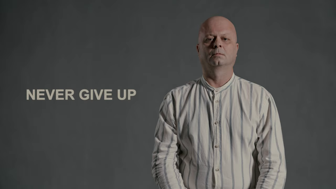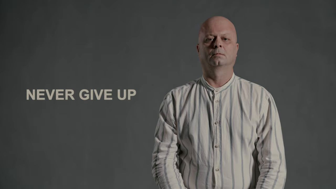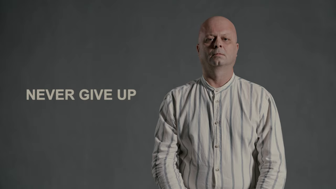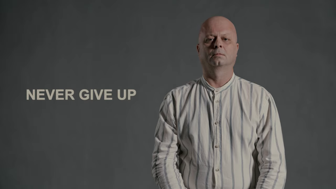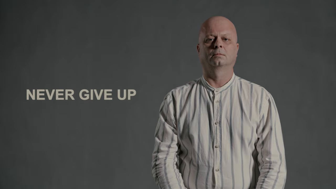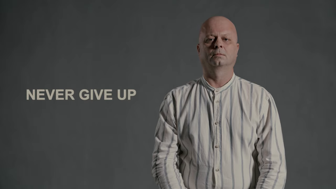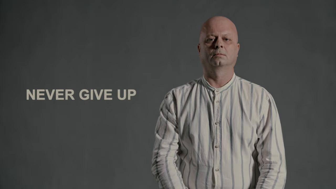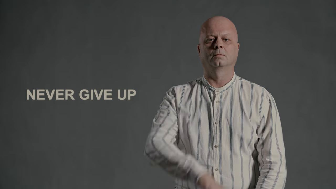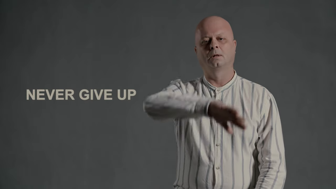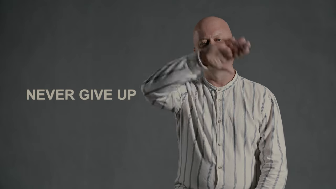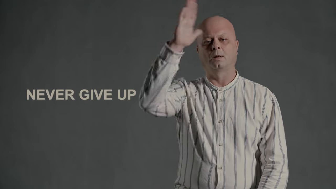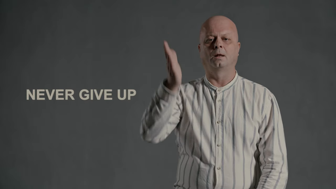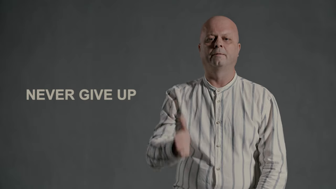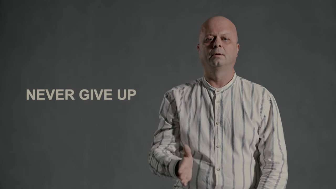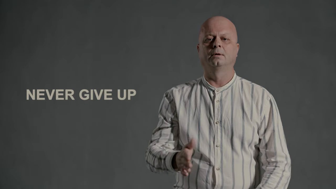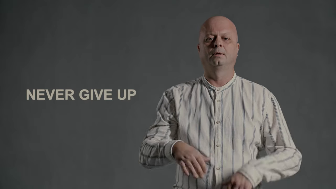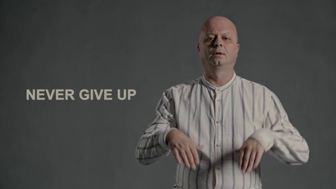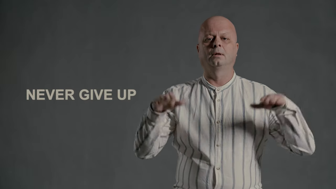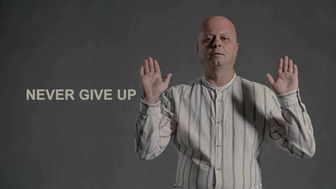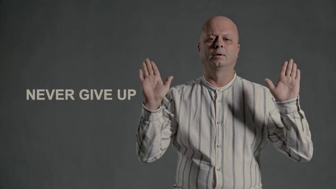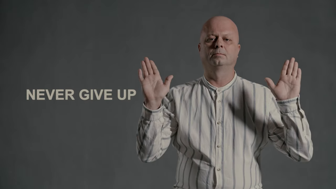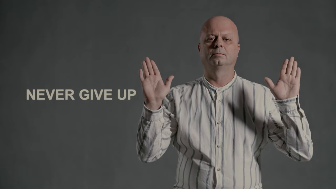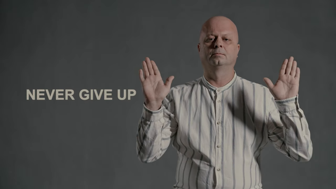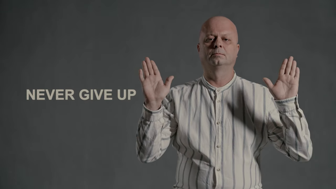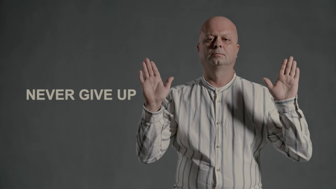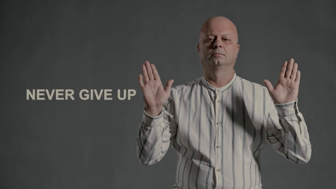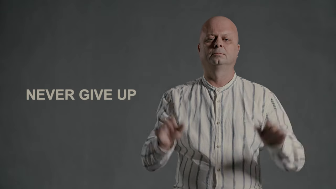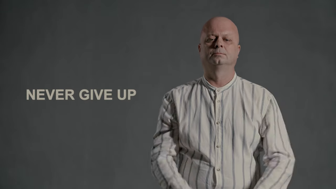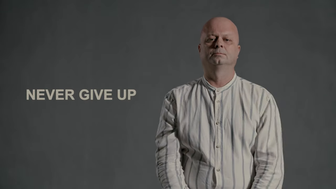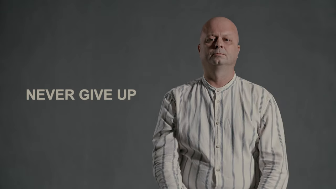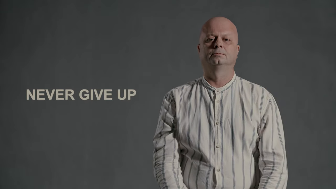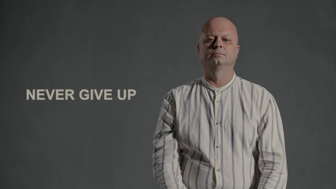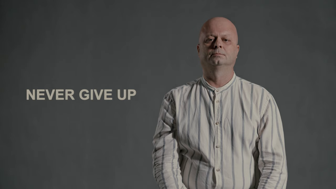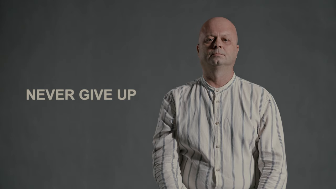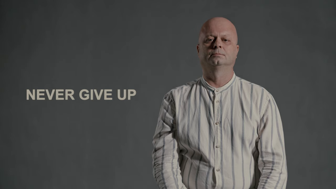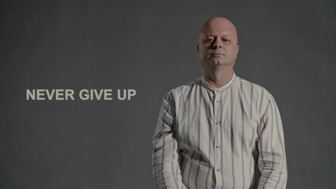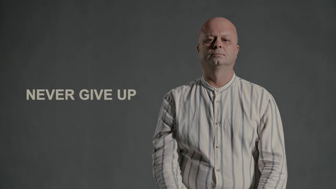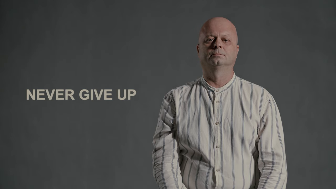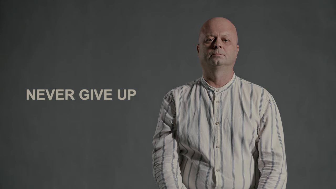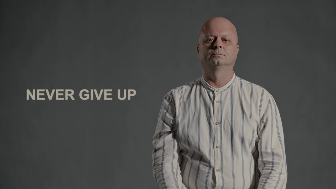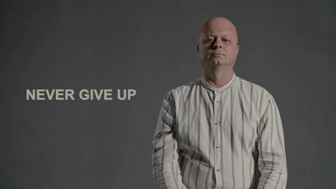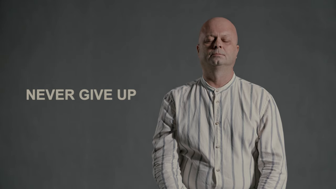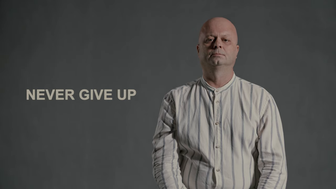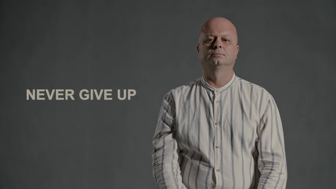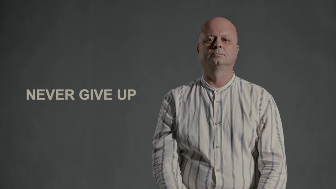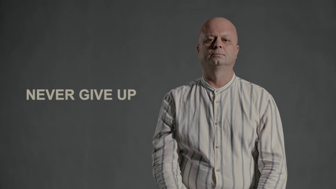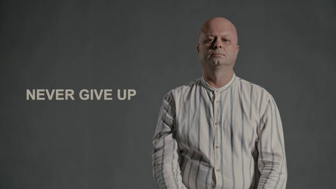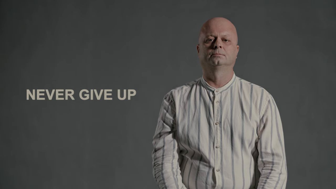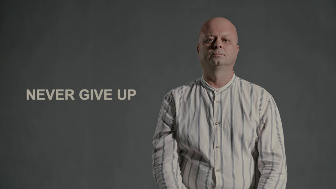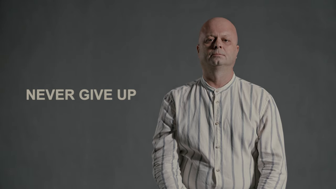Never Give Up